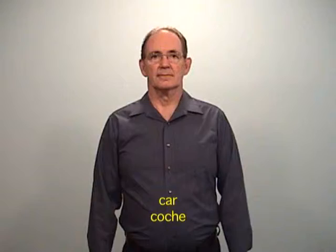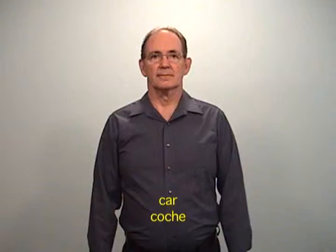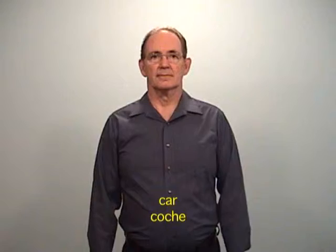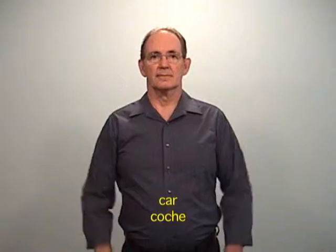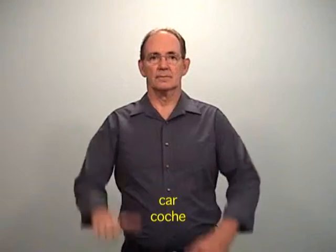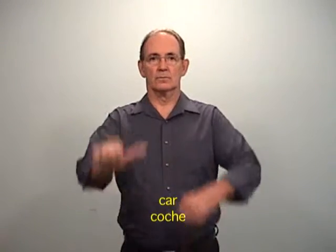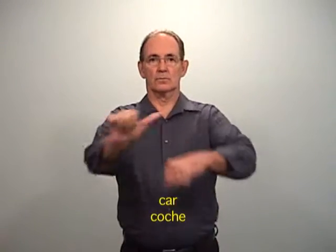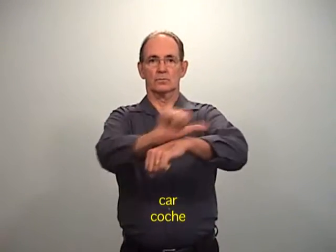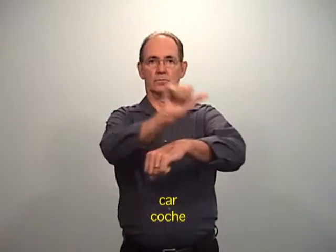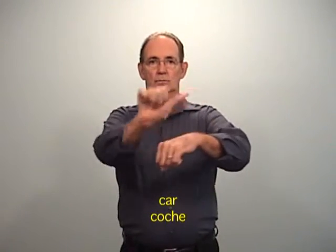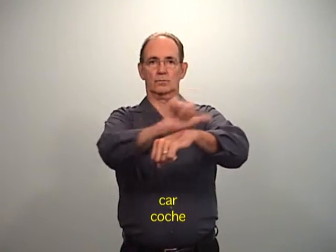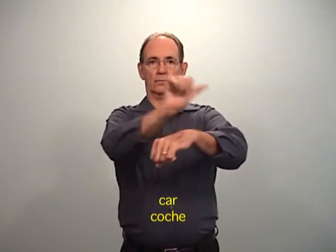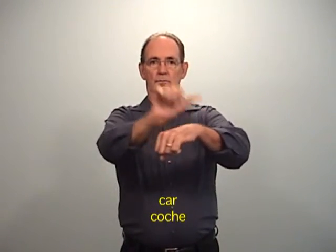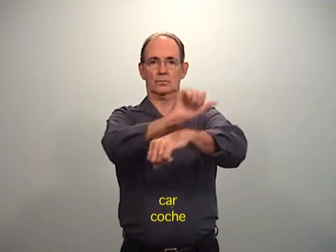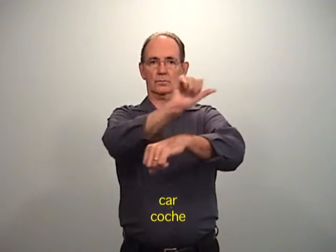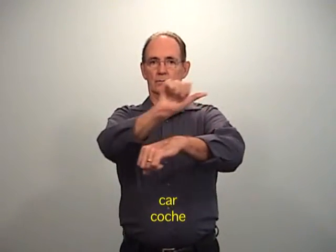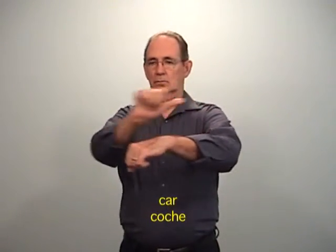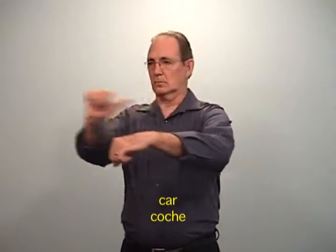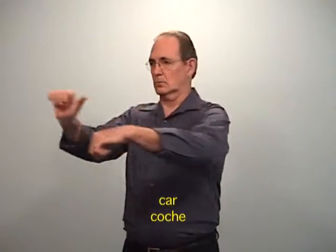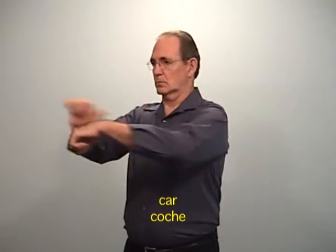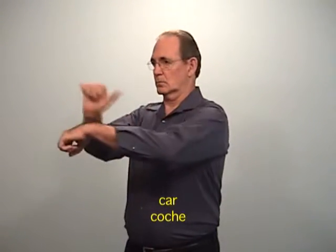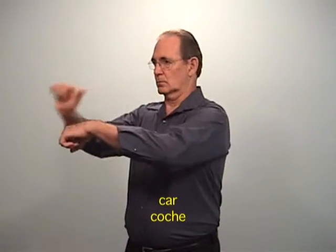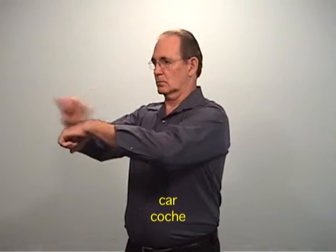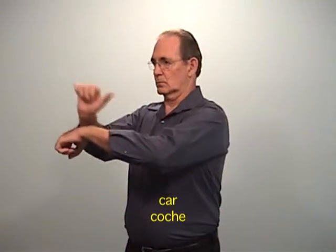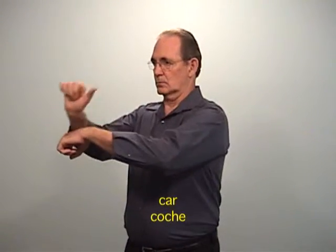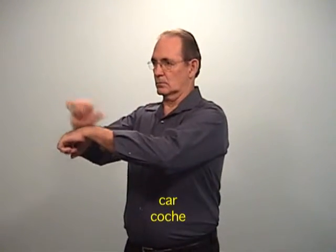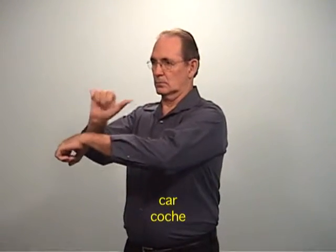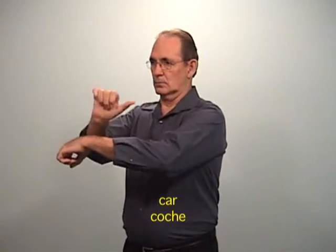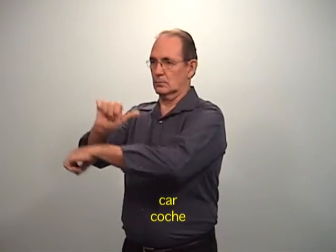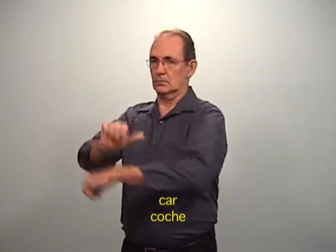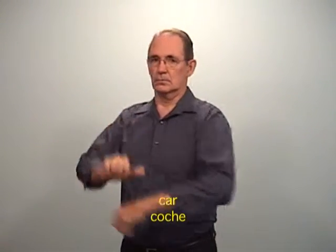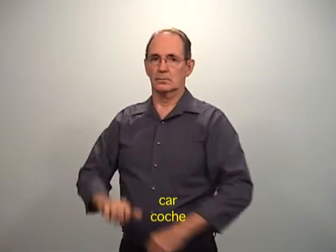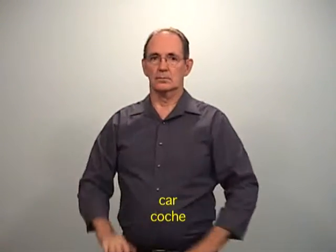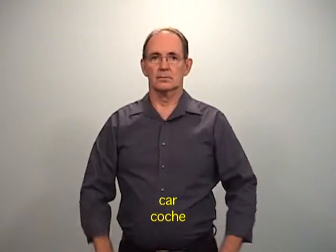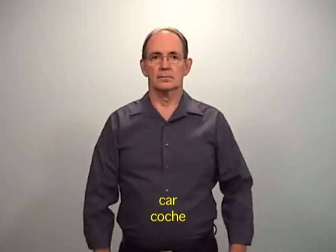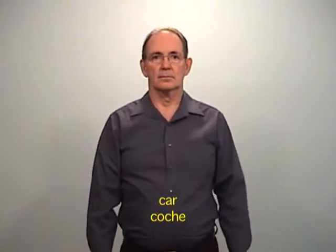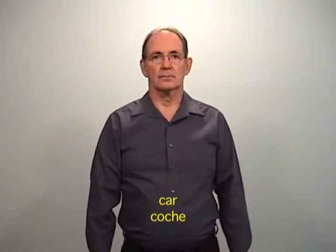Car